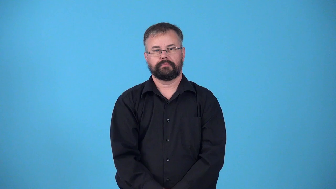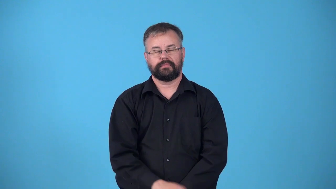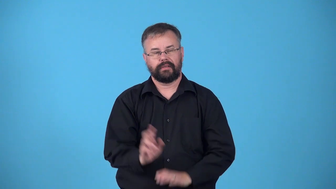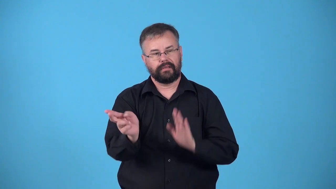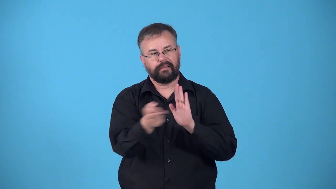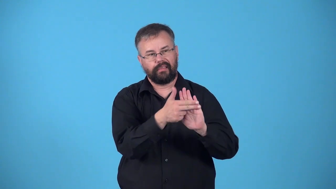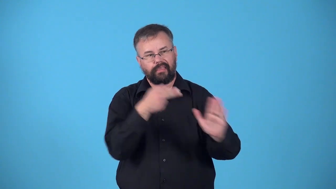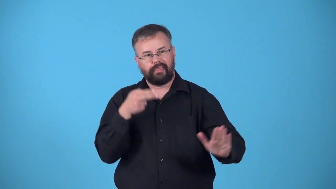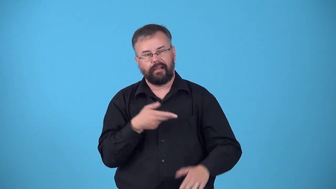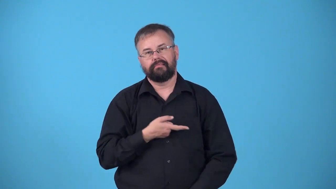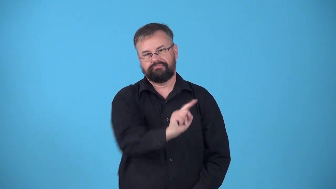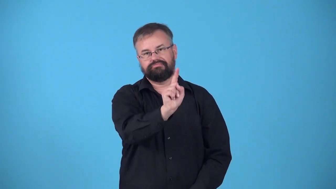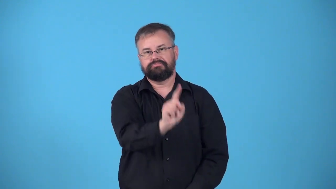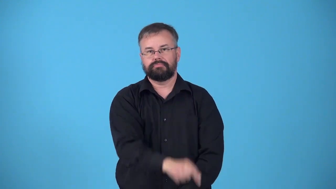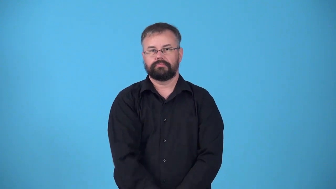called me a name